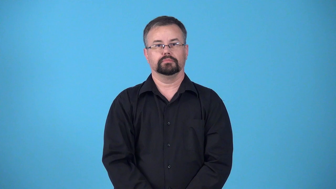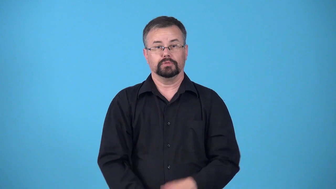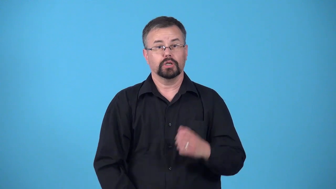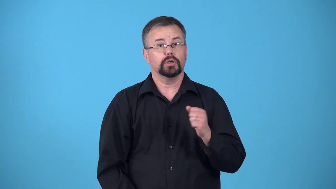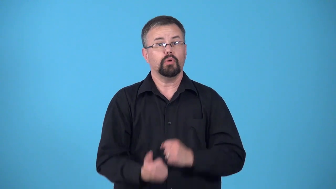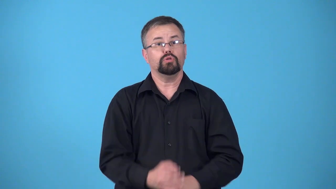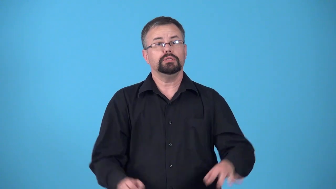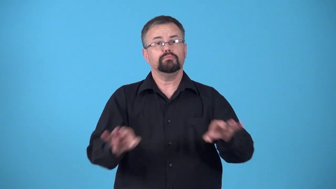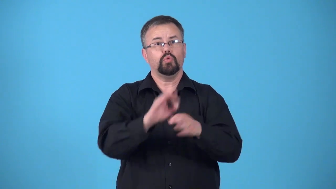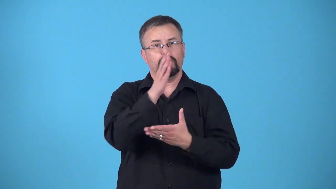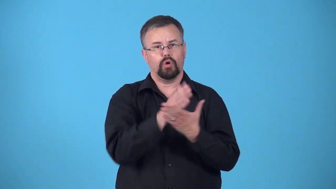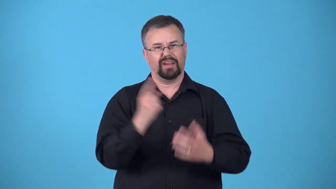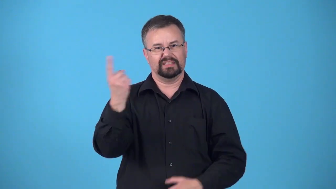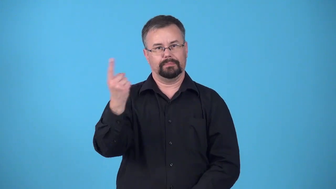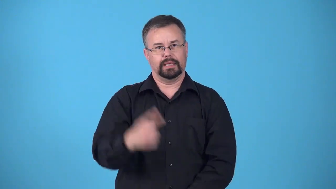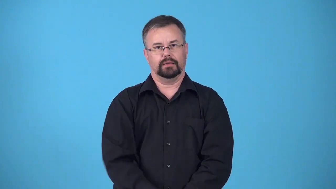the be all and end all